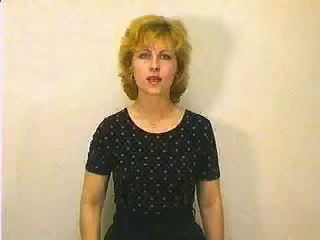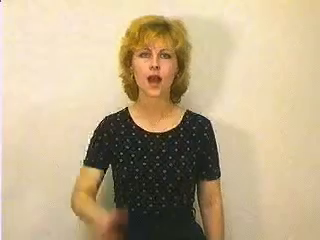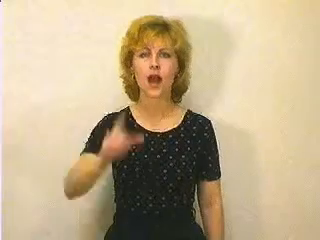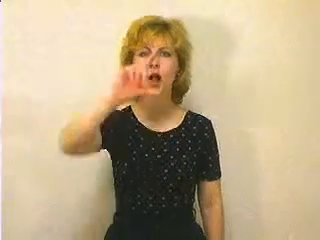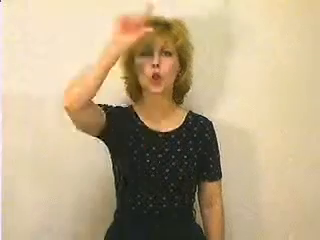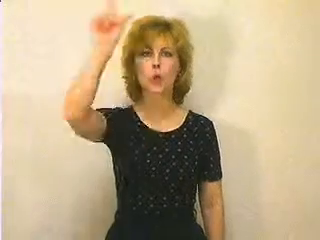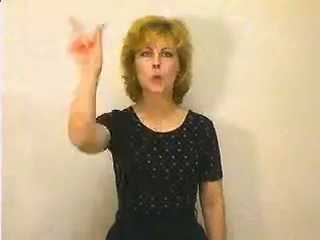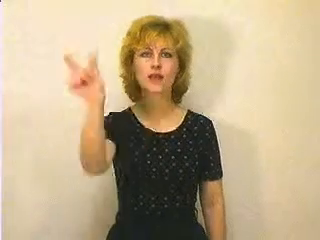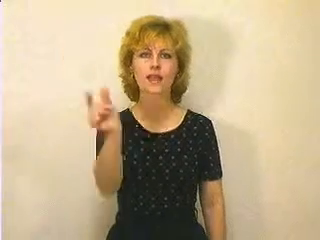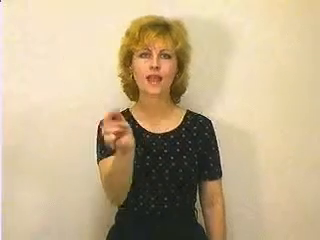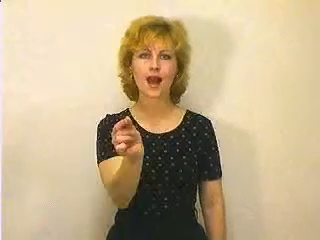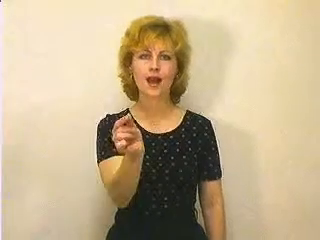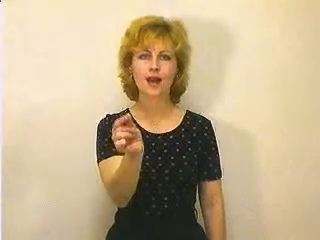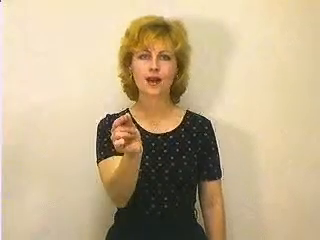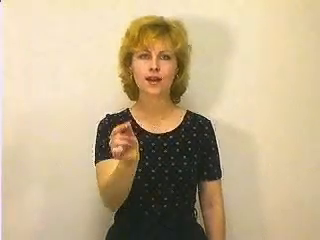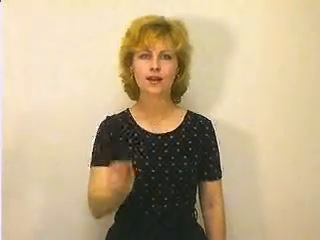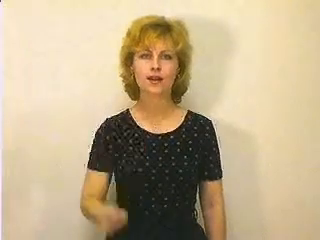moon